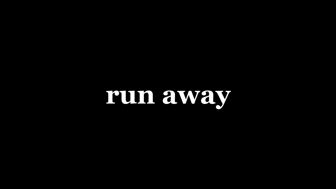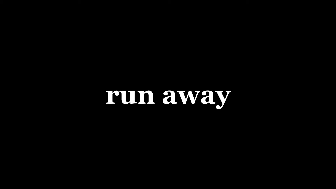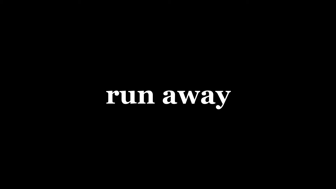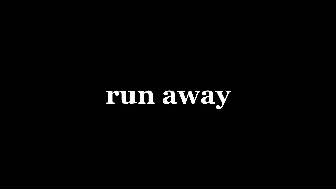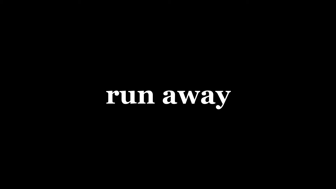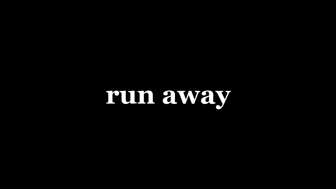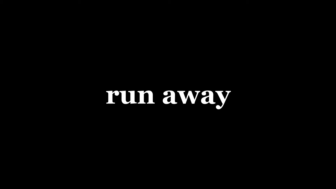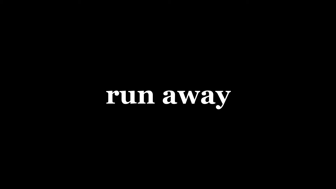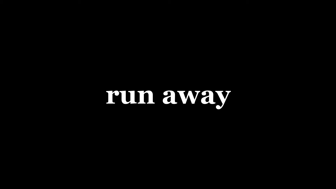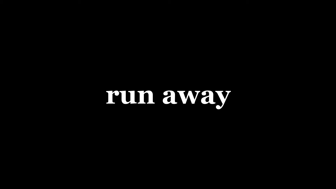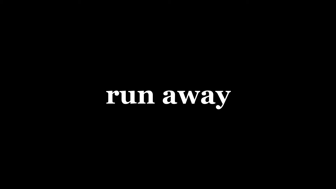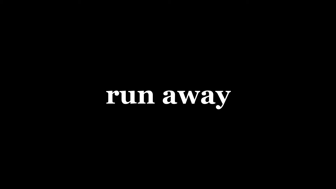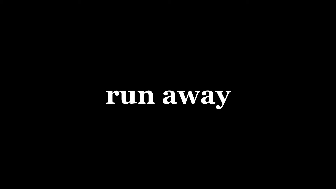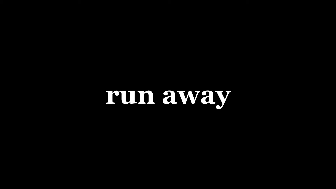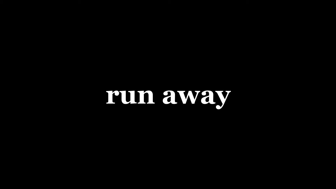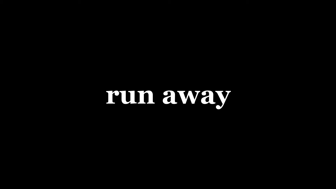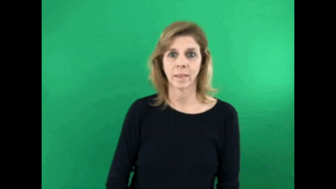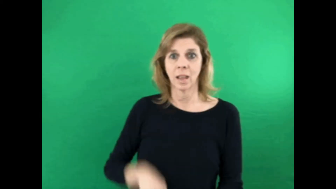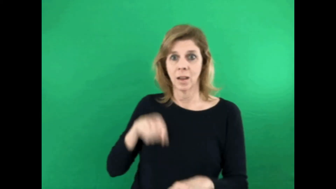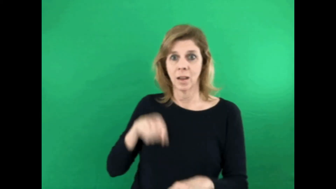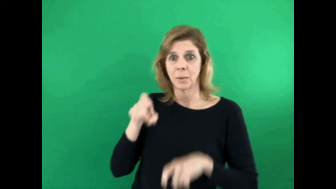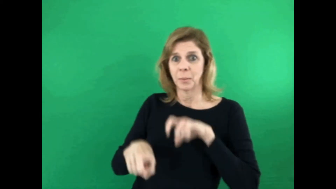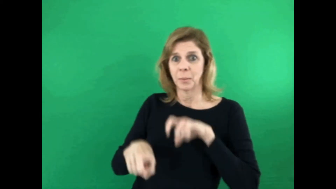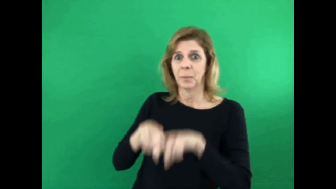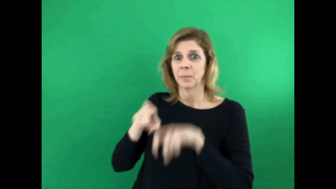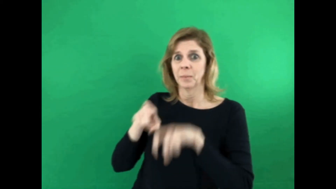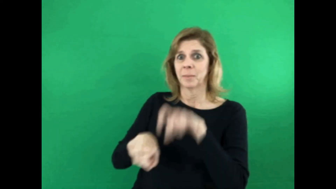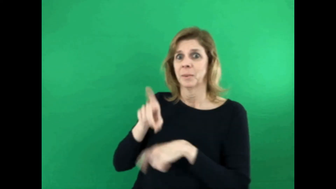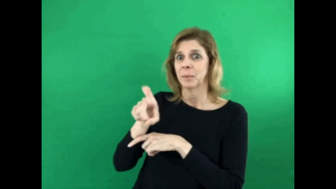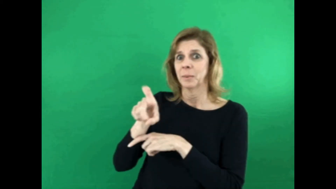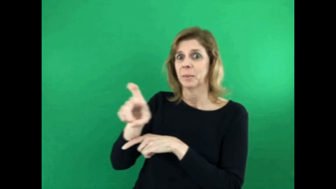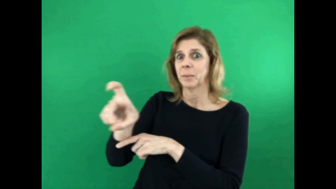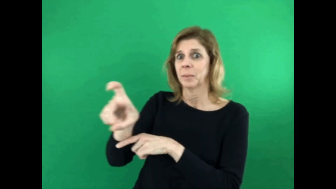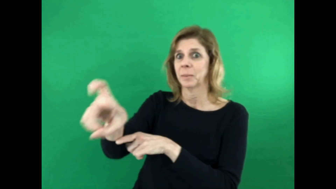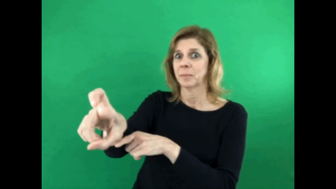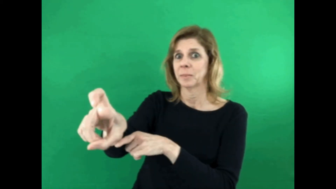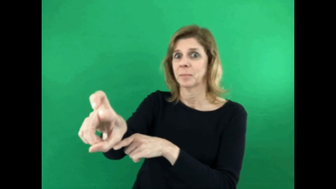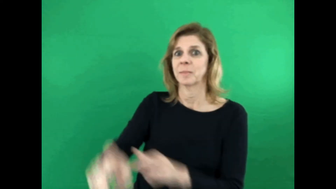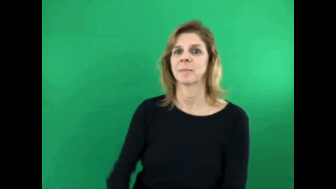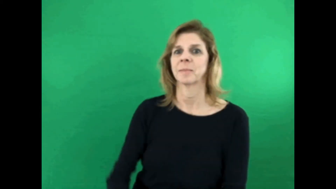Run away